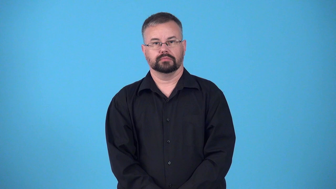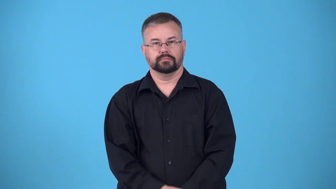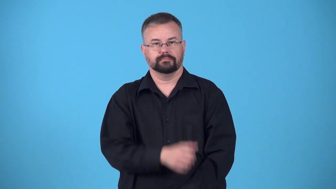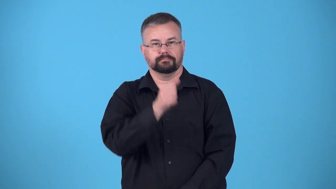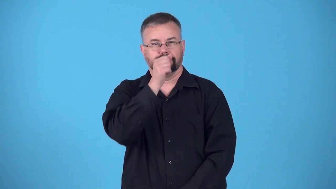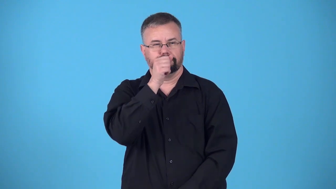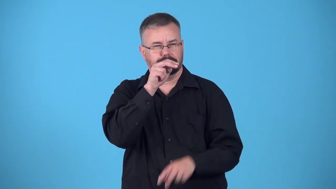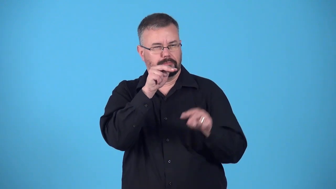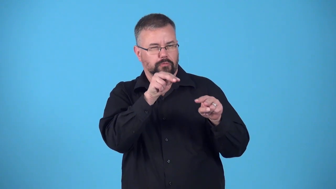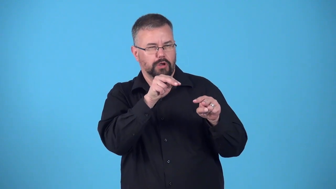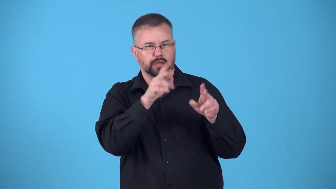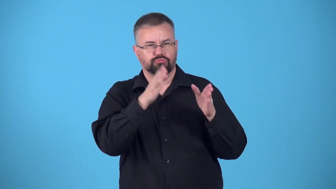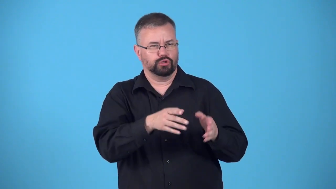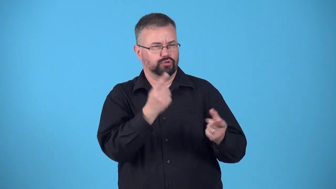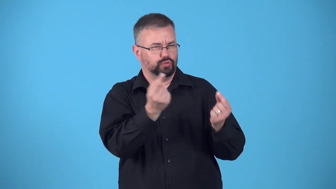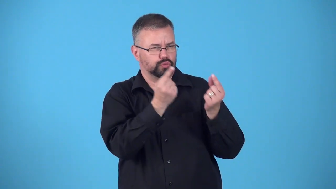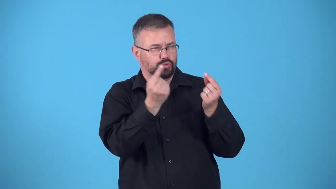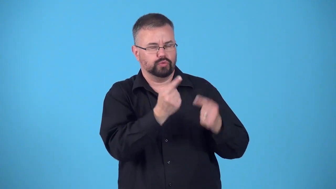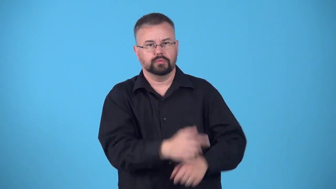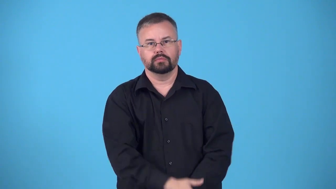spy on